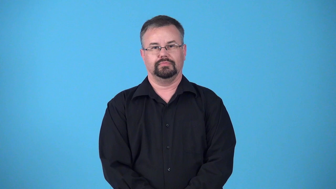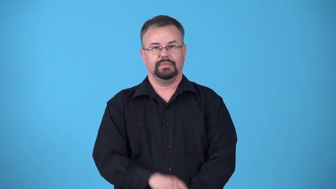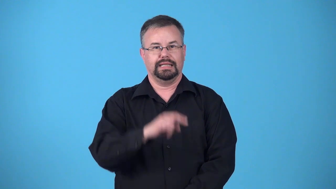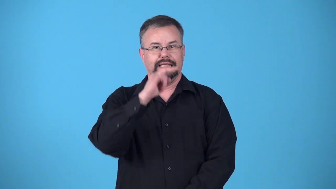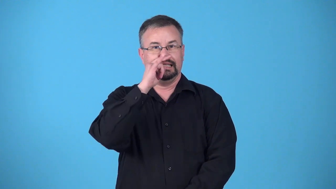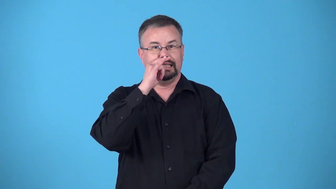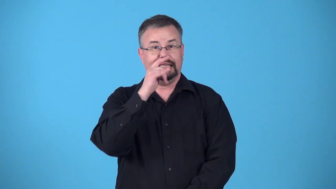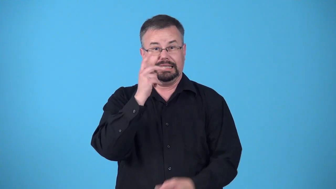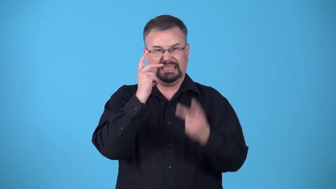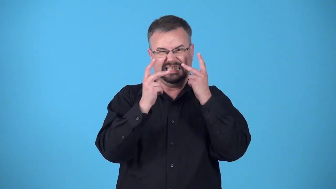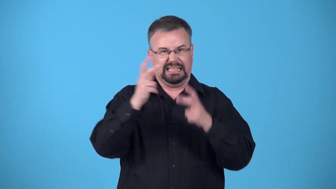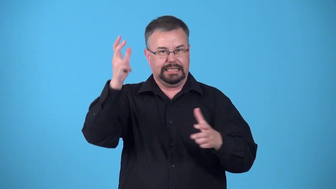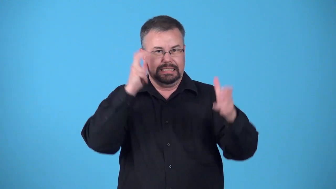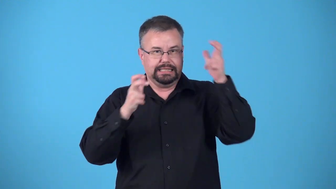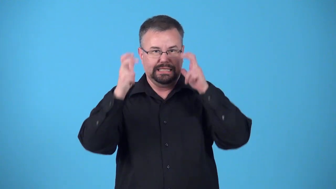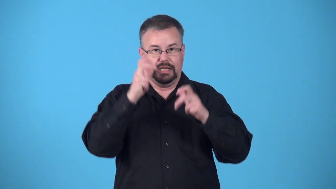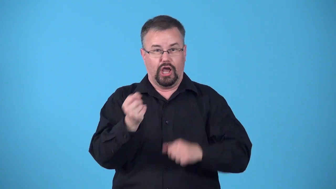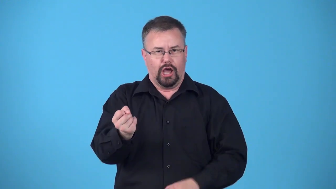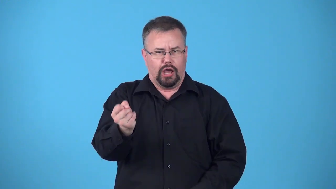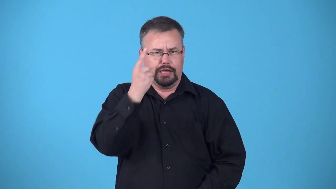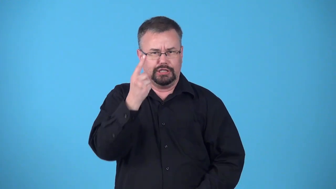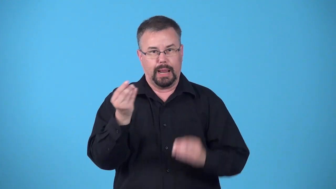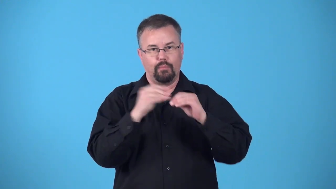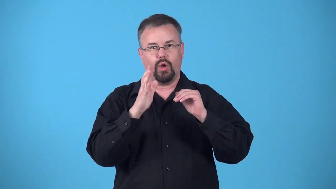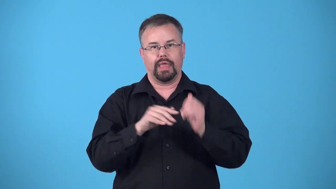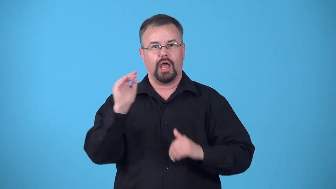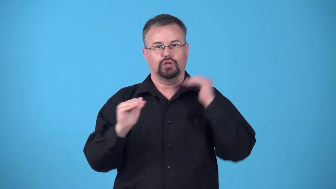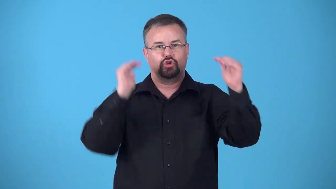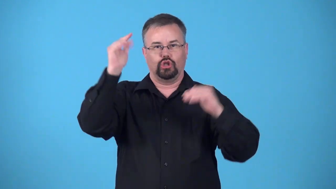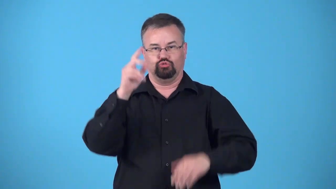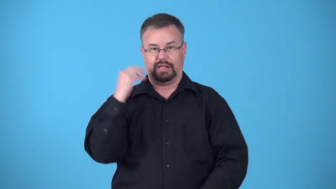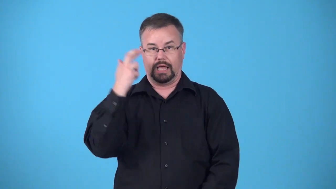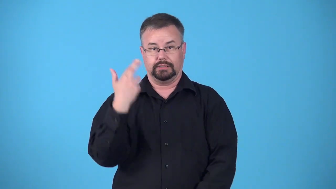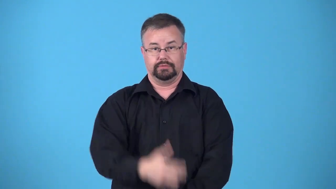little pitchers have big ears